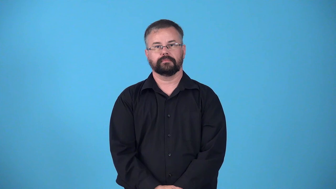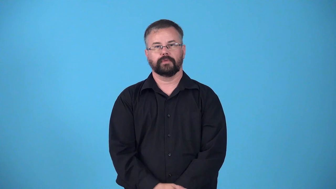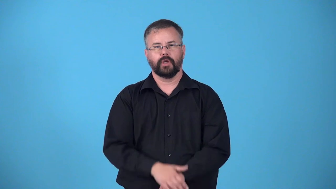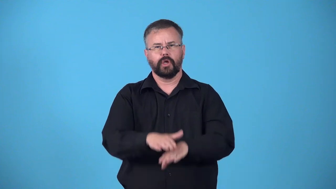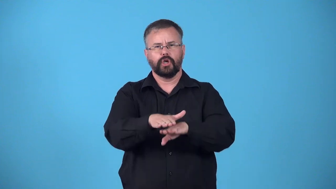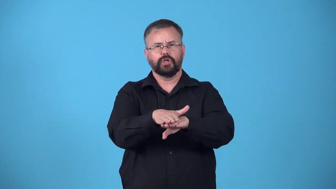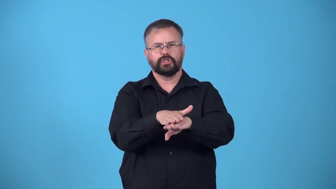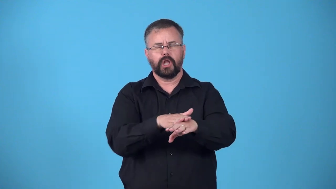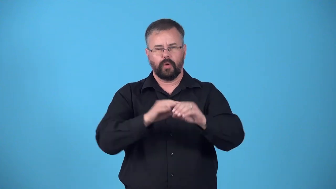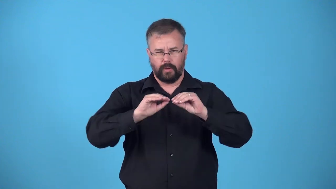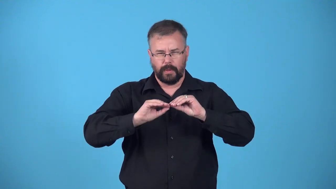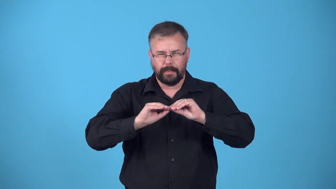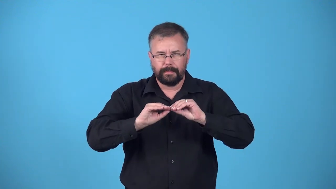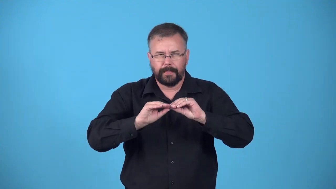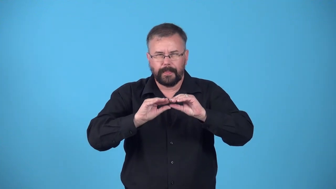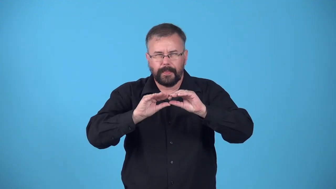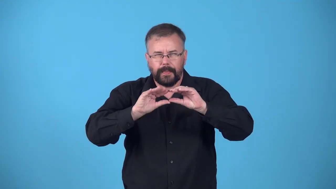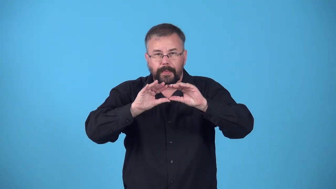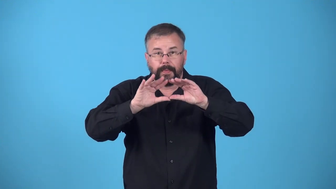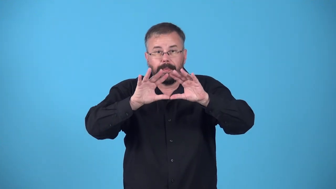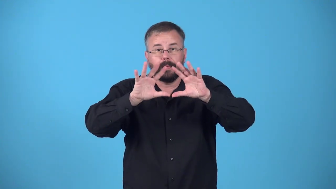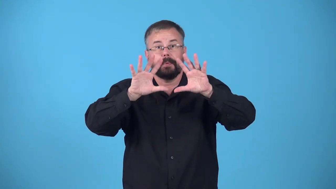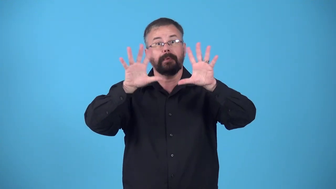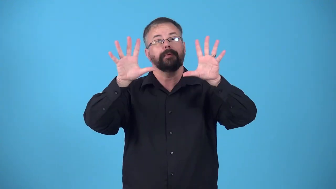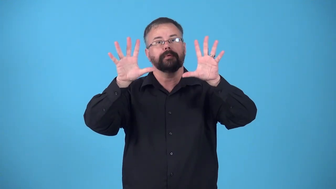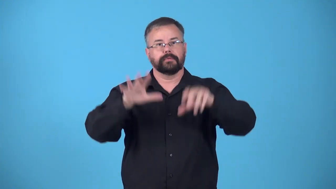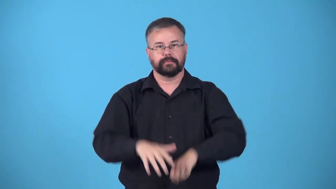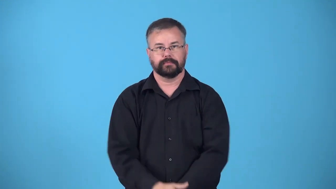fade in